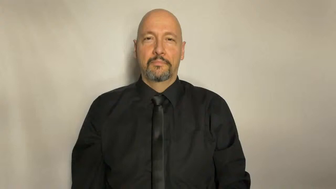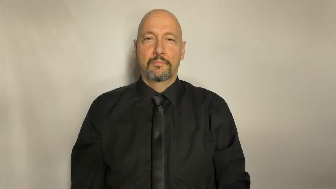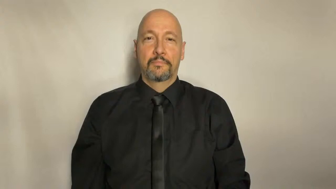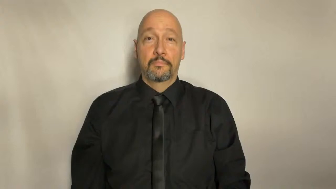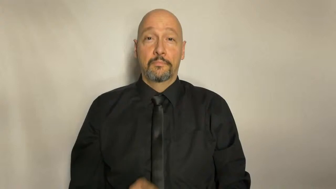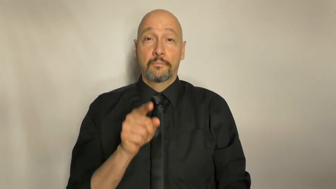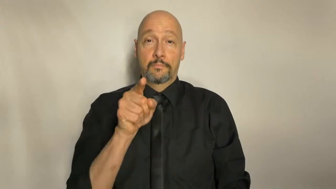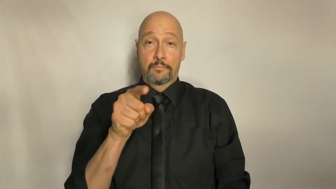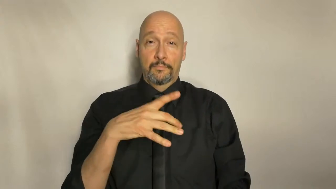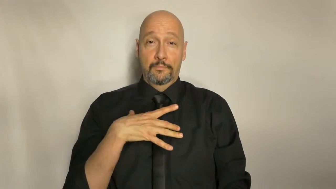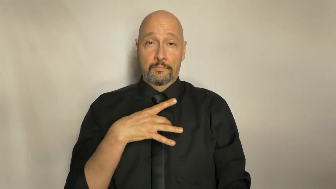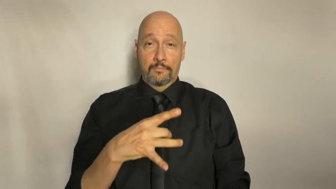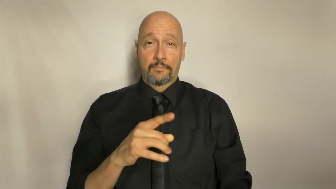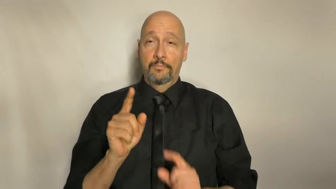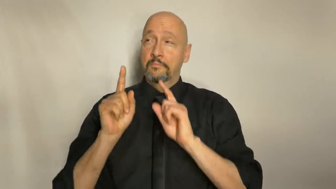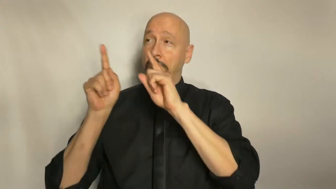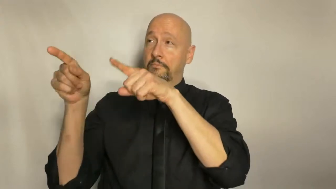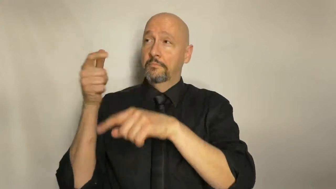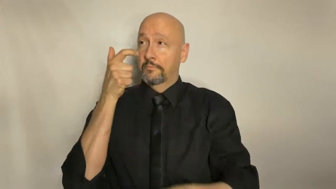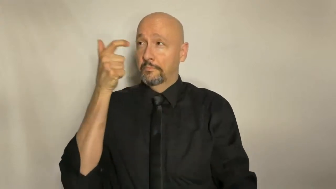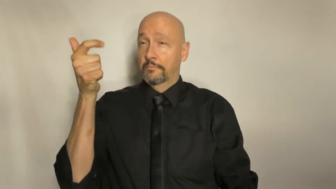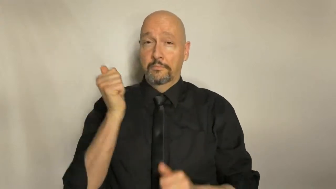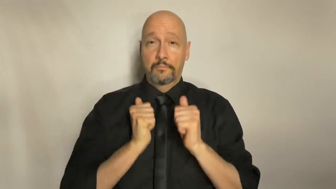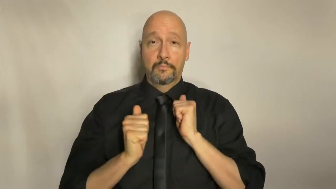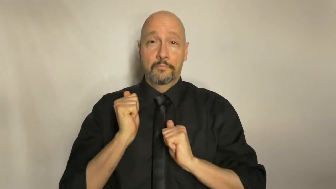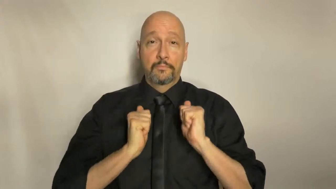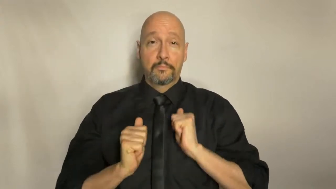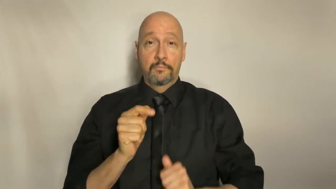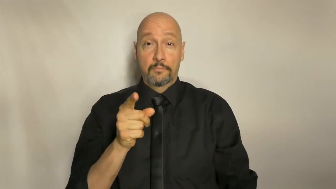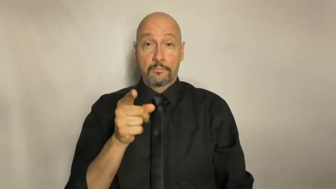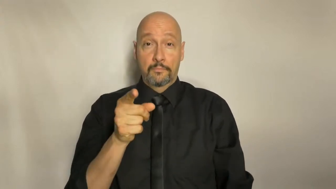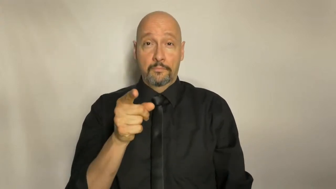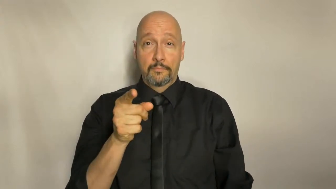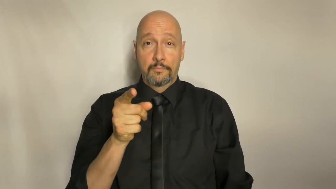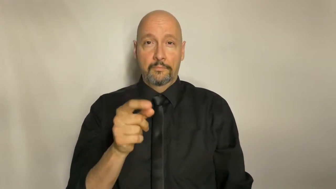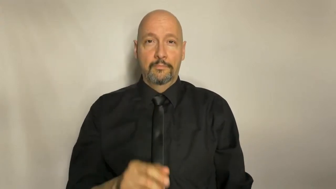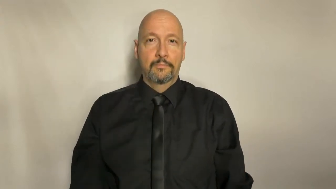YOU LIKE GO WATCH THEATER -[play] YOU?